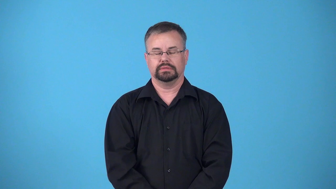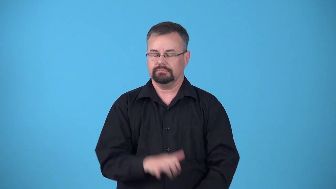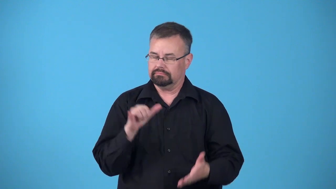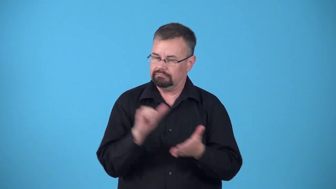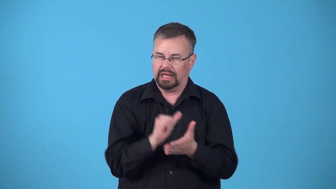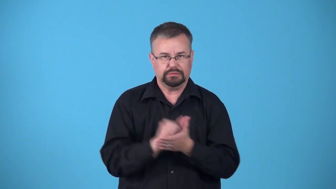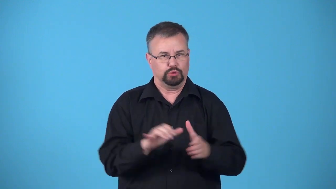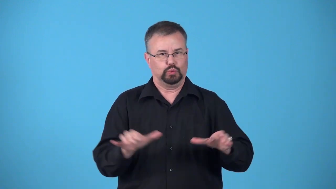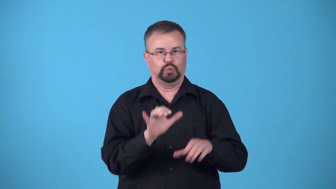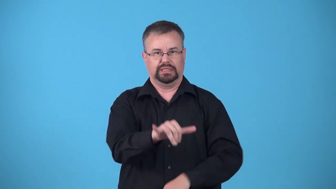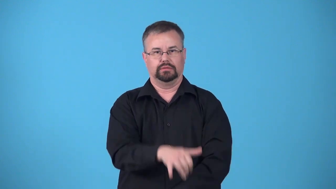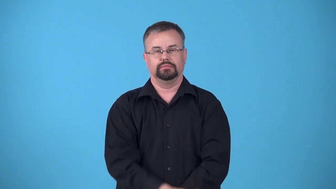like herding cats, like nailing jello to the wall, juggle frogs, like collecting frogs in a bucket